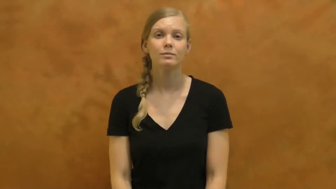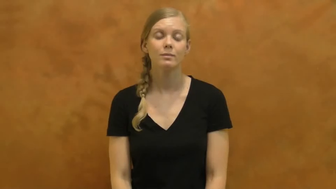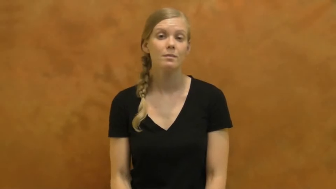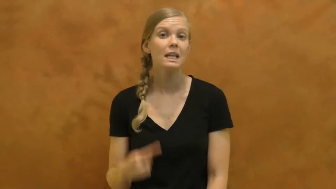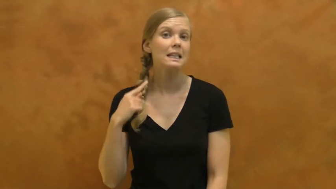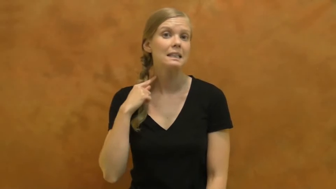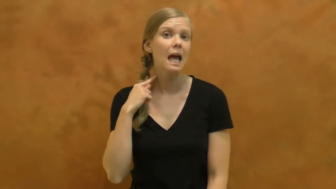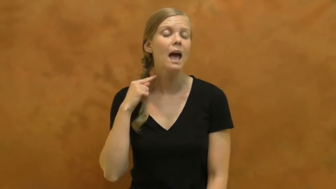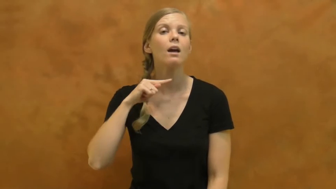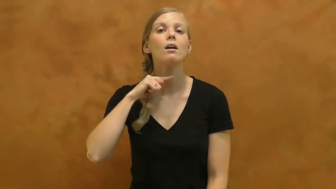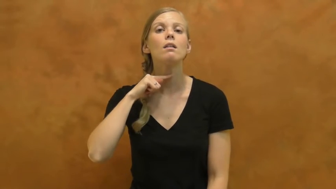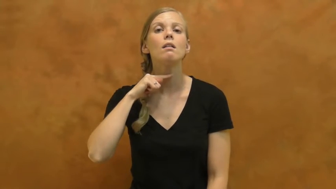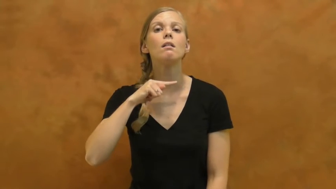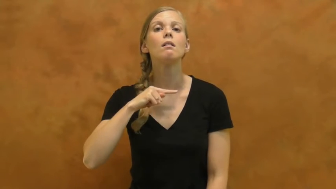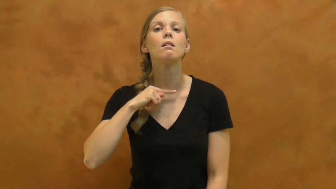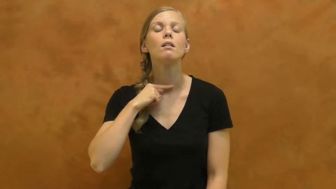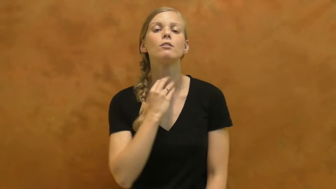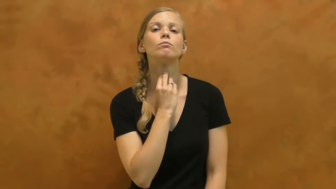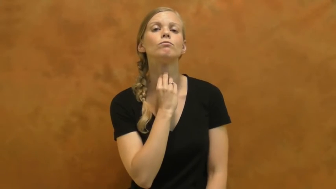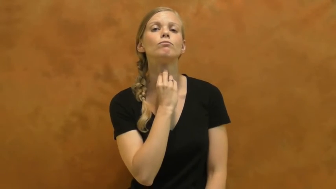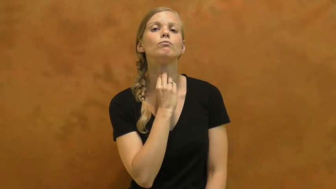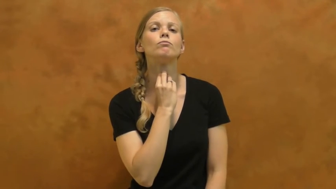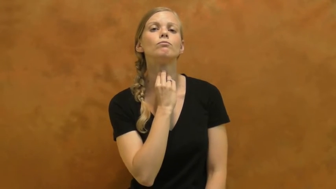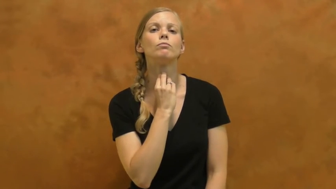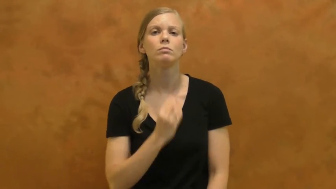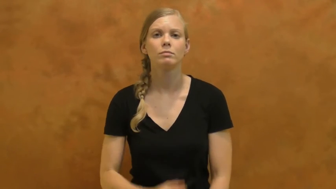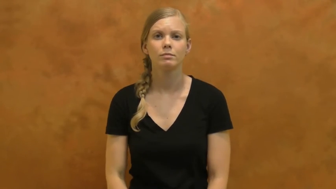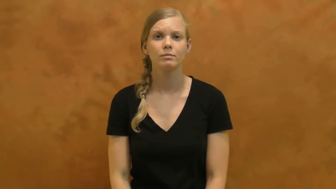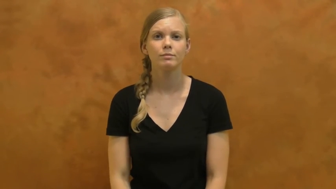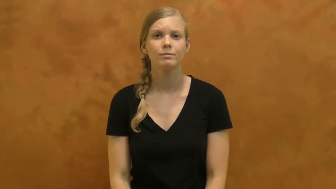adam's apple